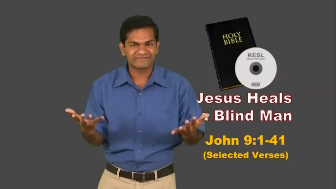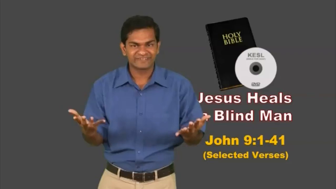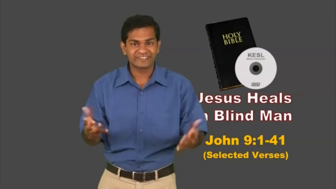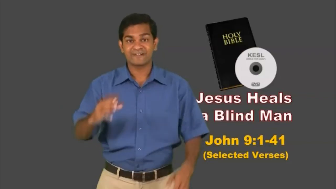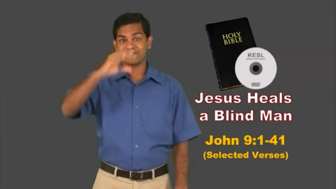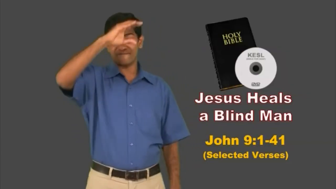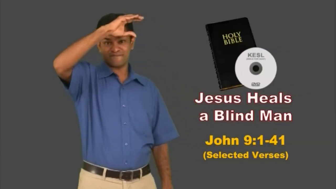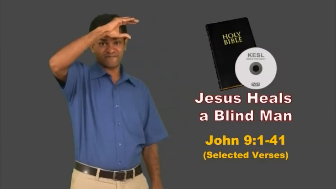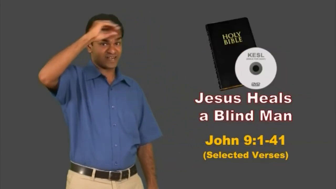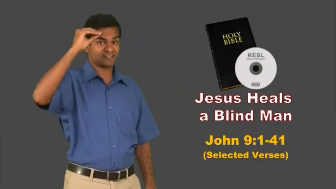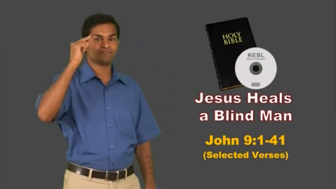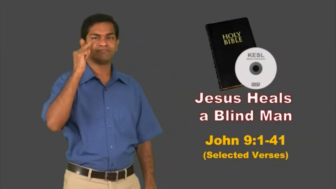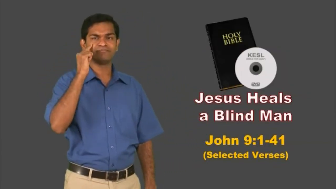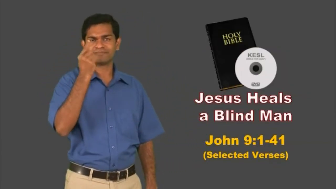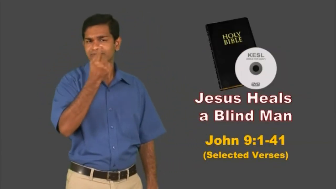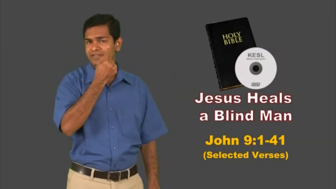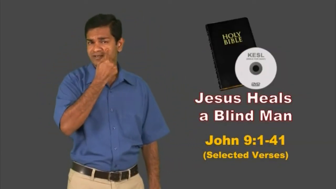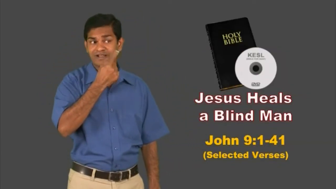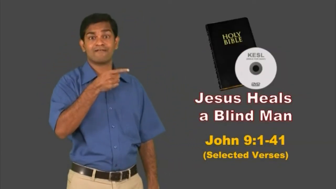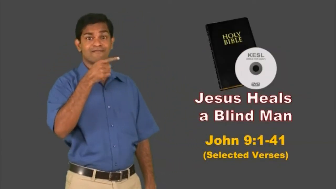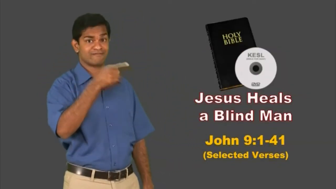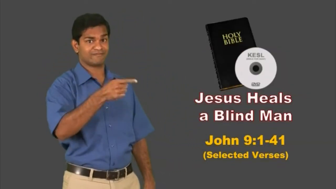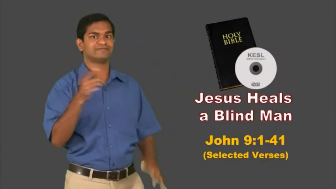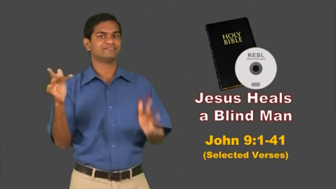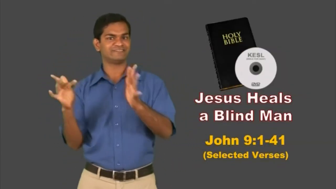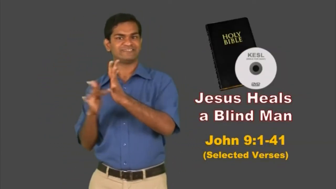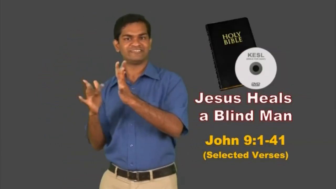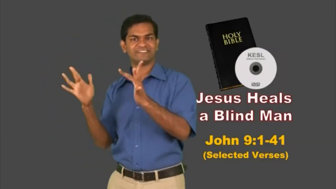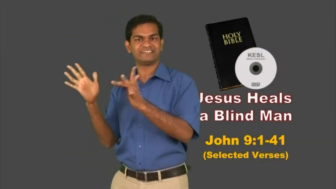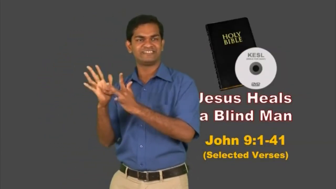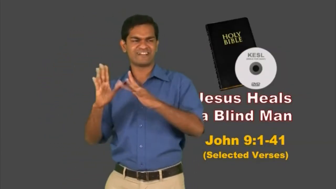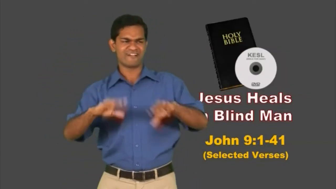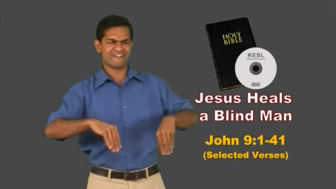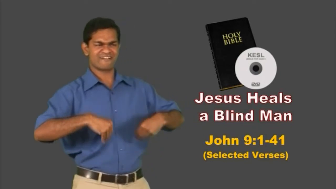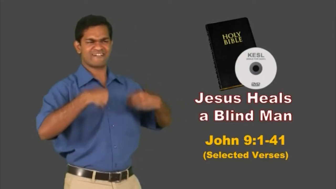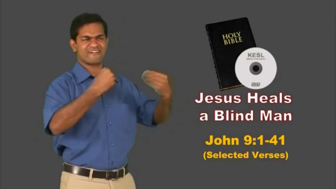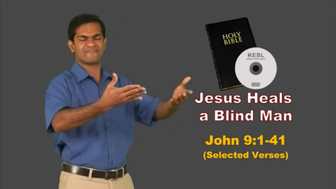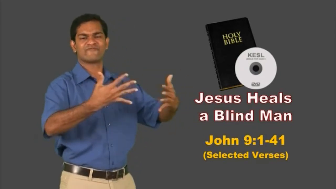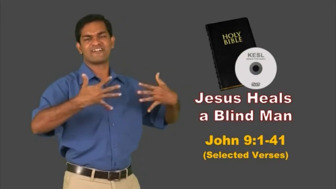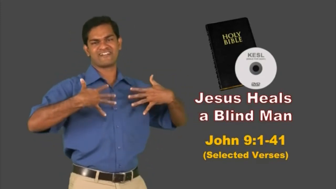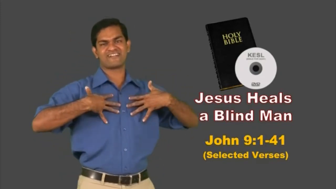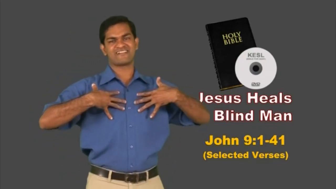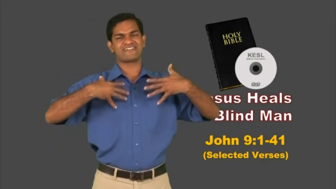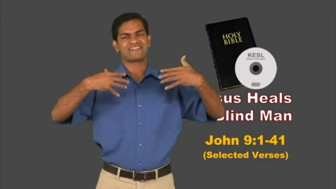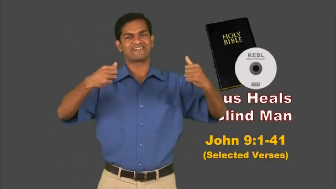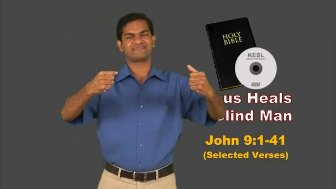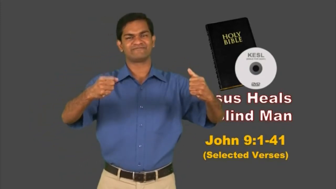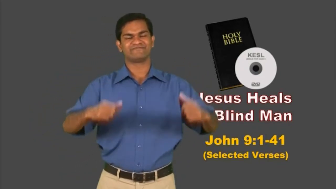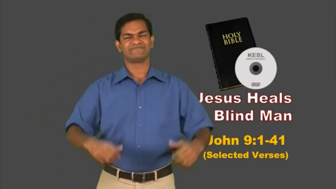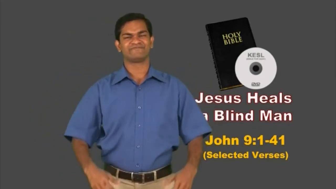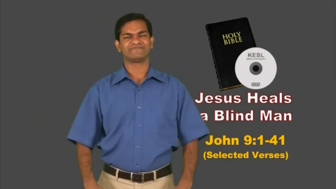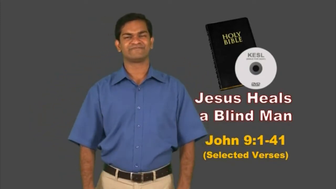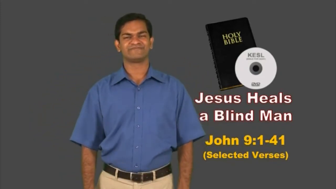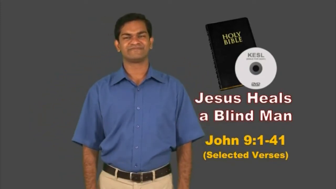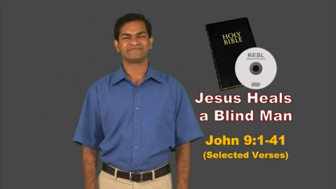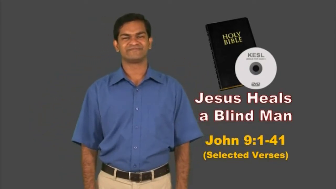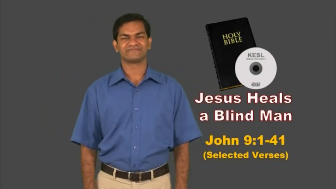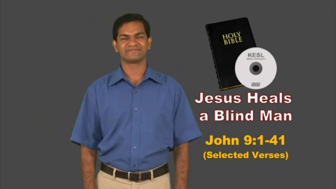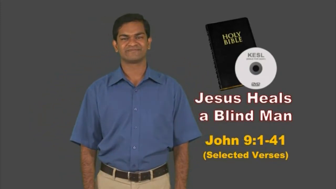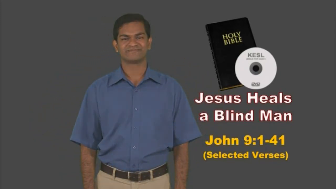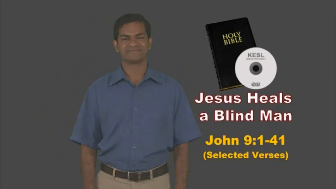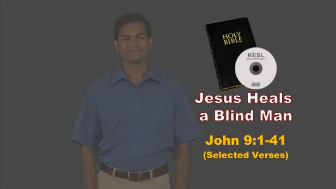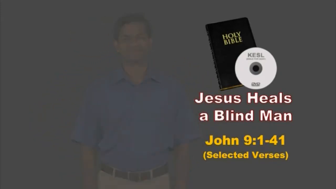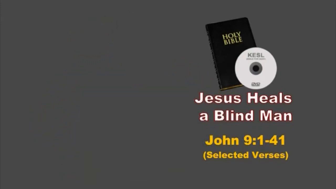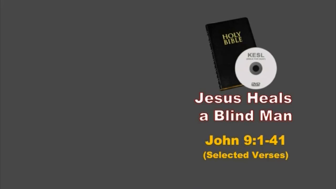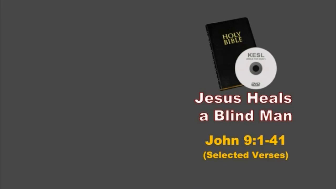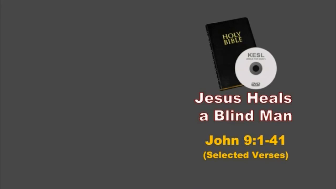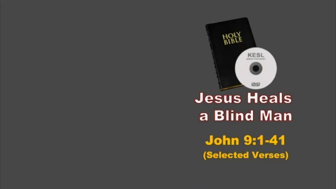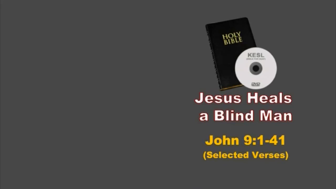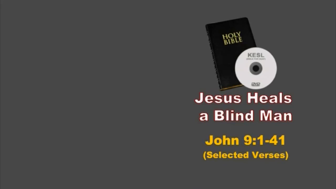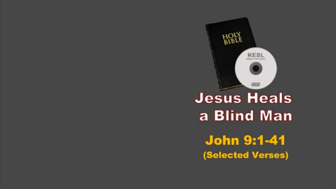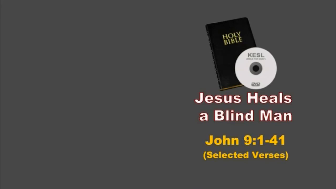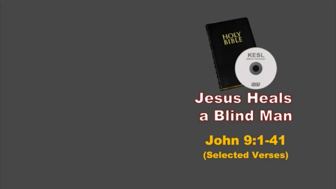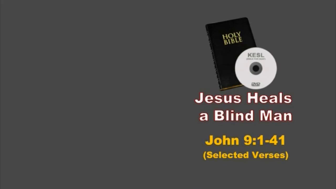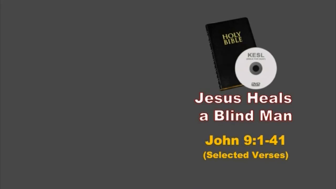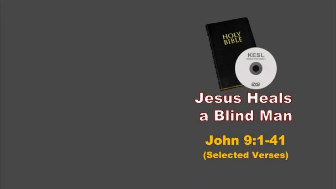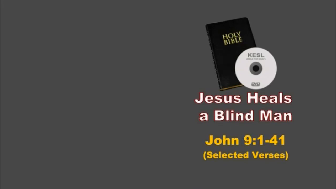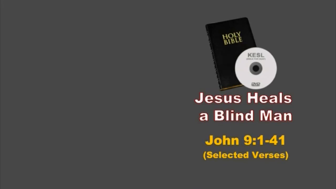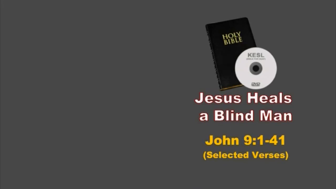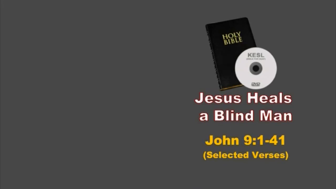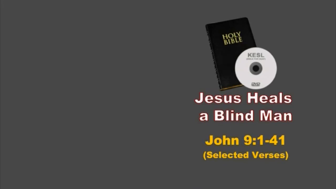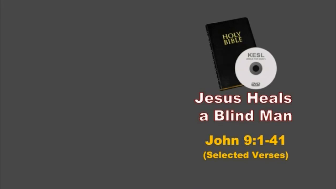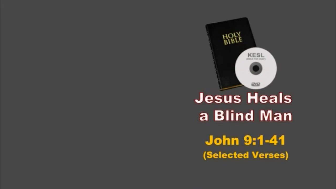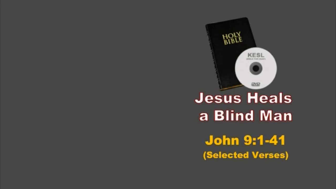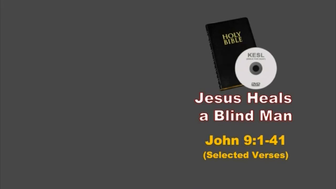Jesus Heals a Blind Man